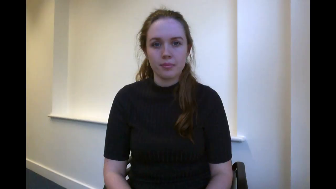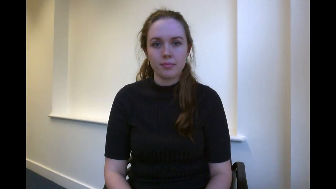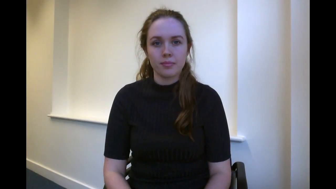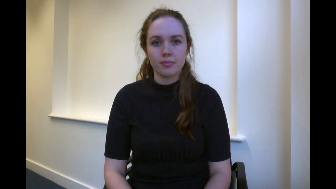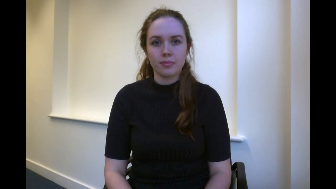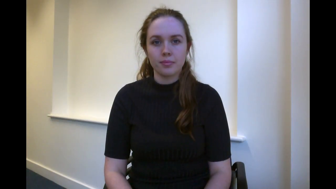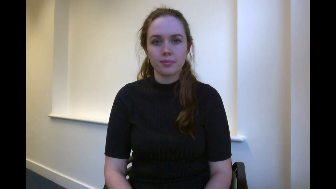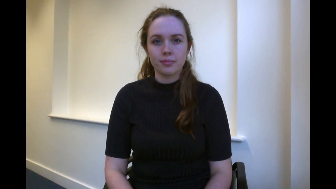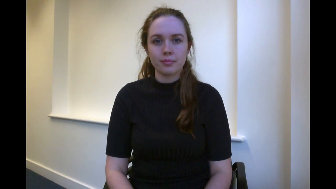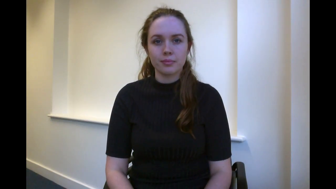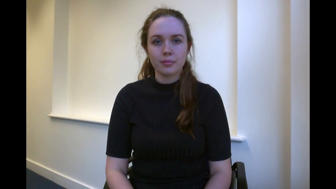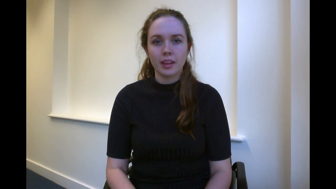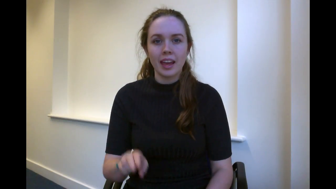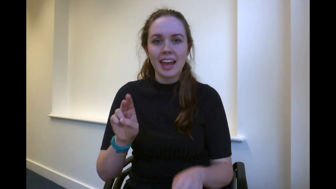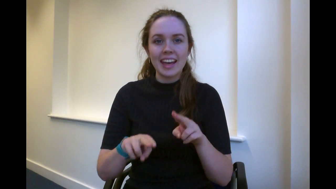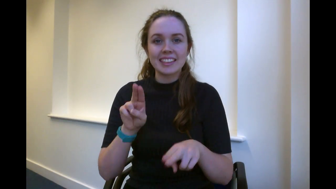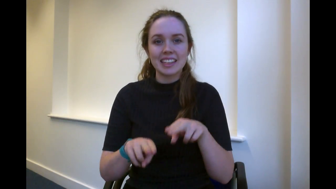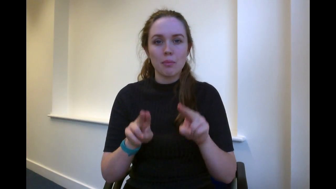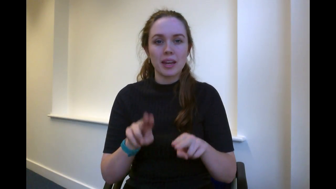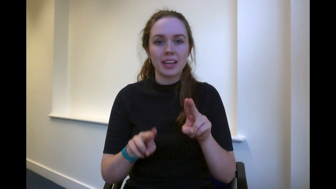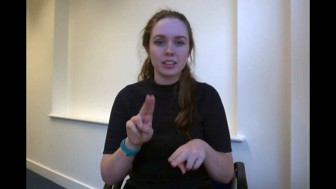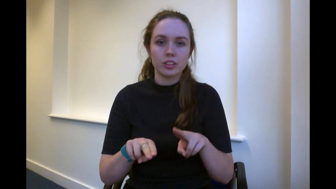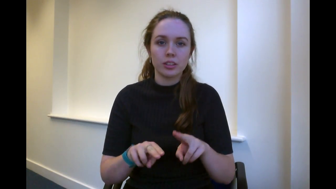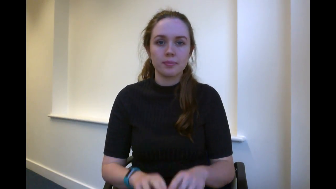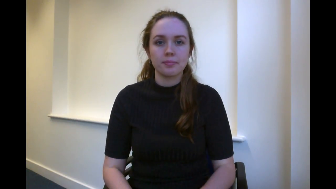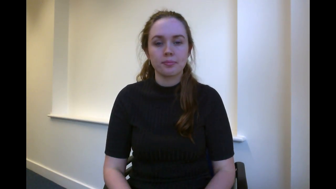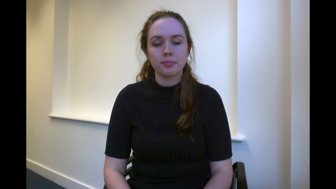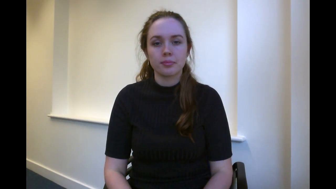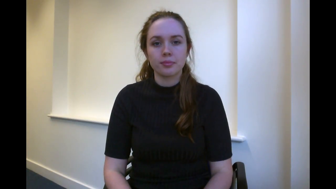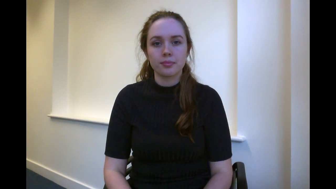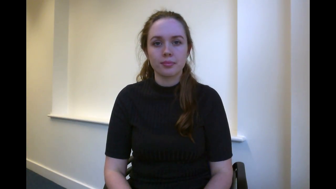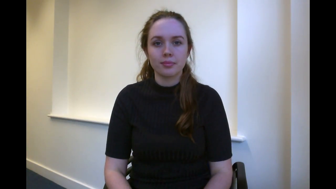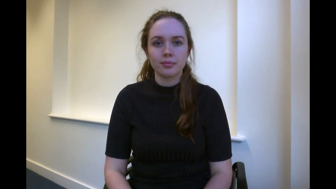Examination